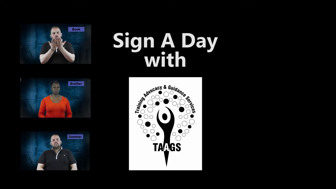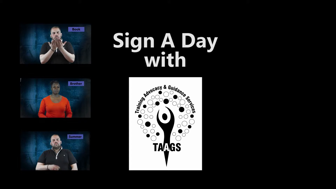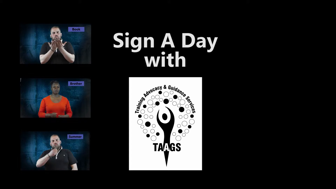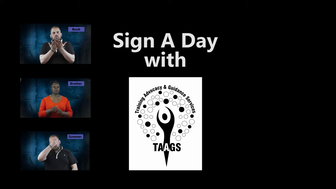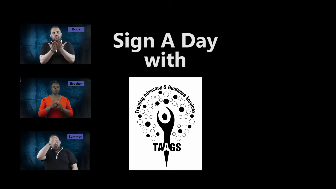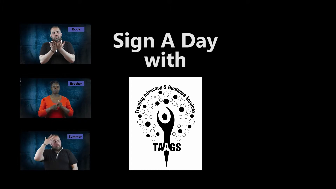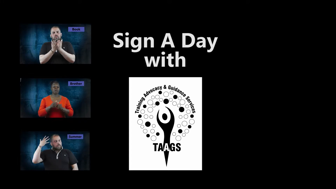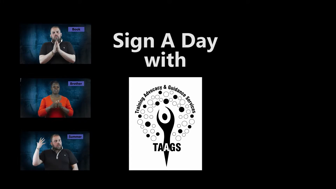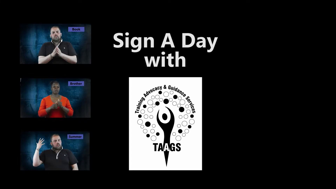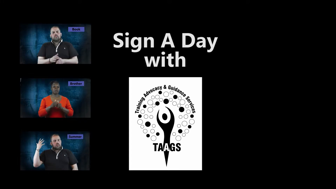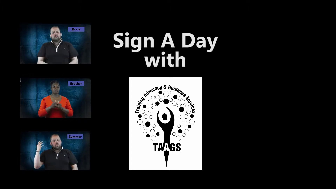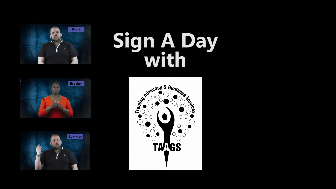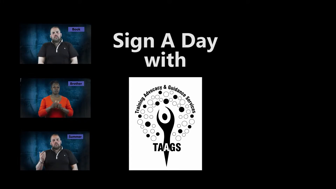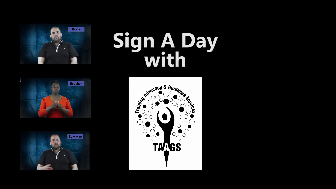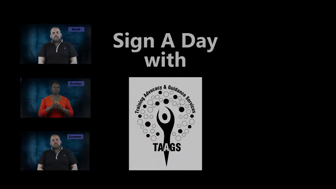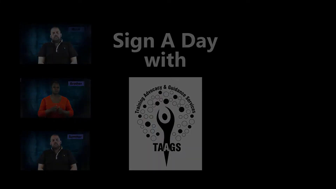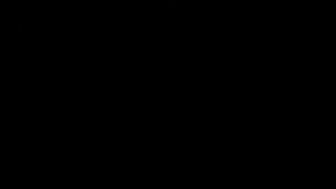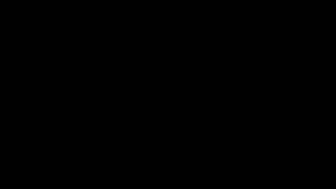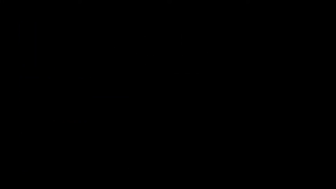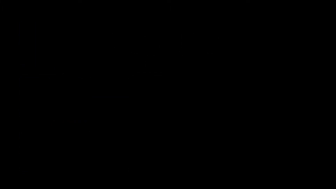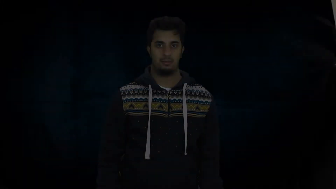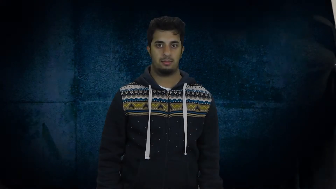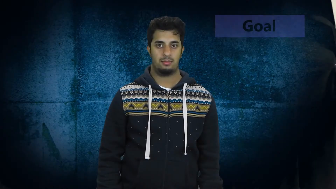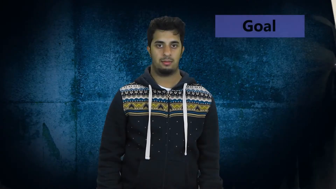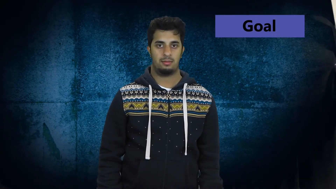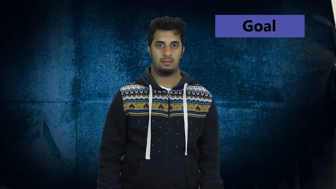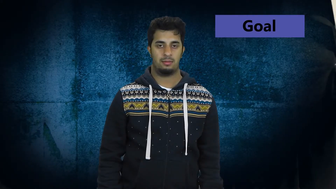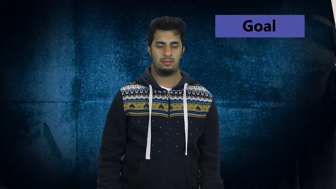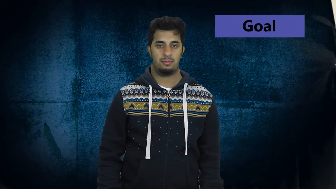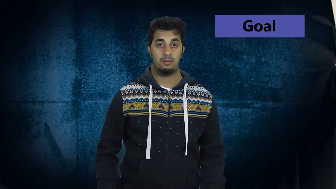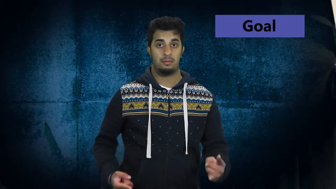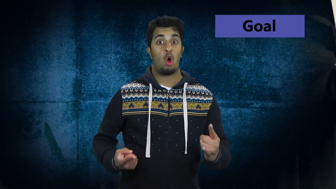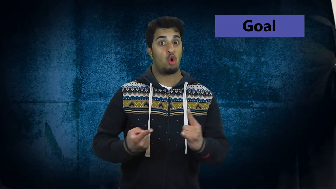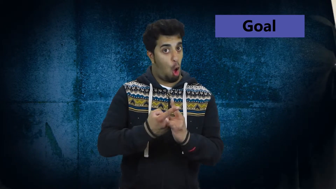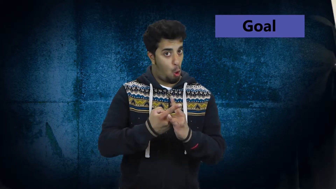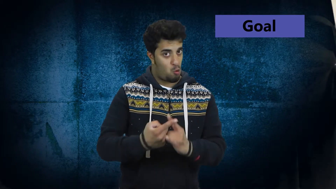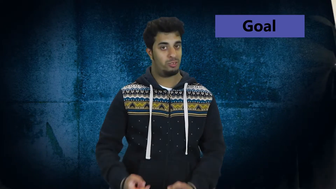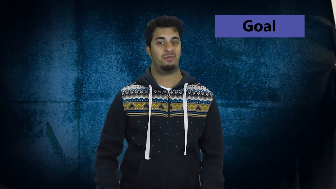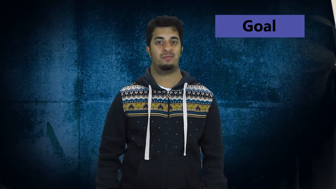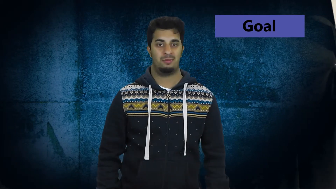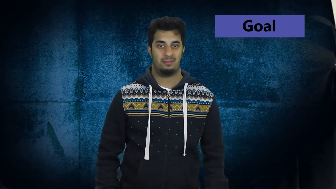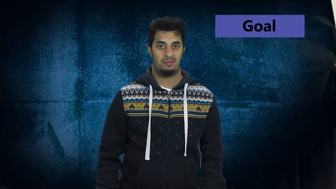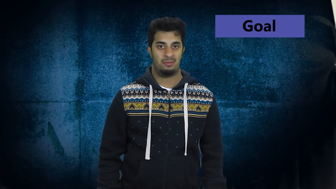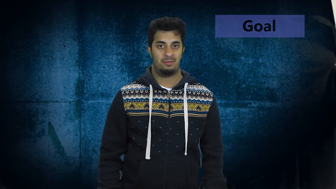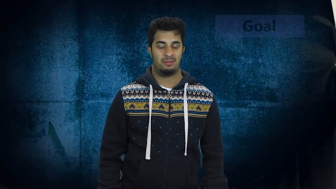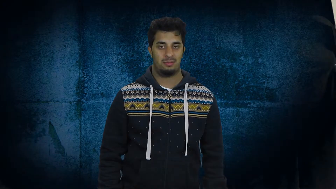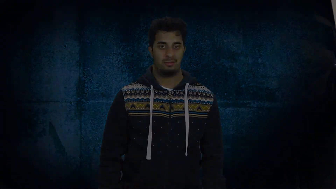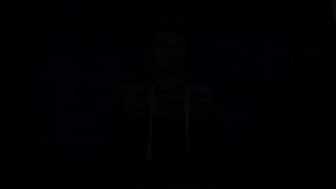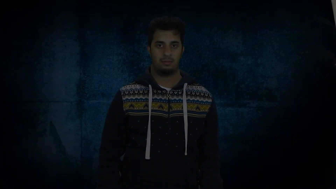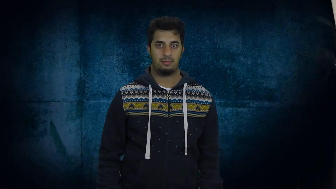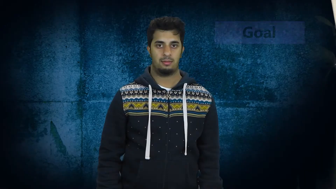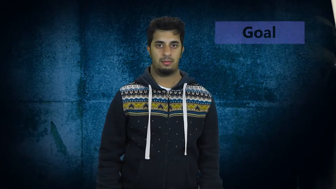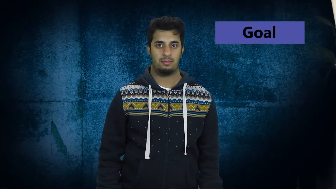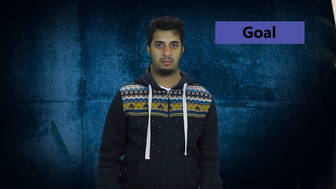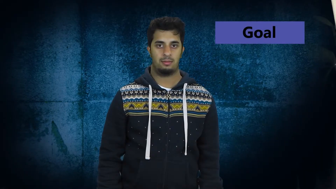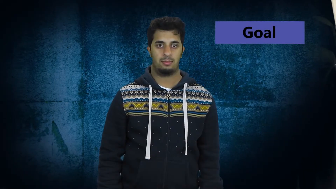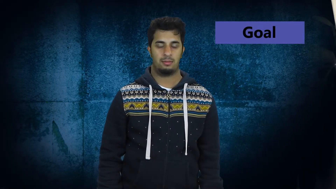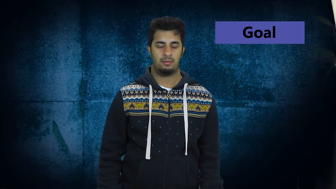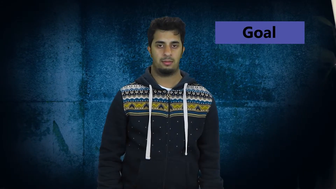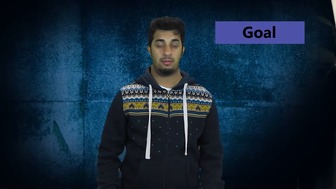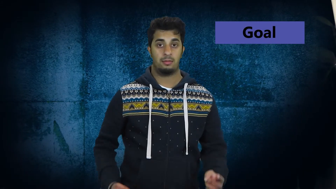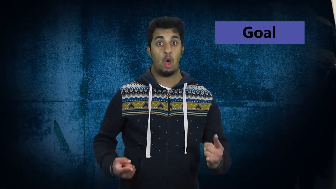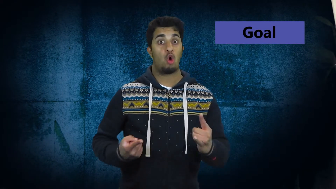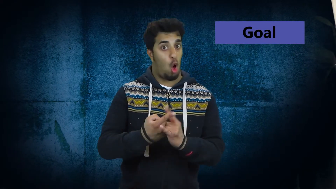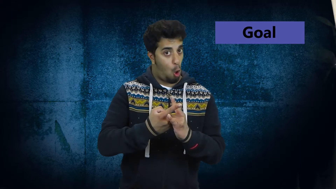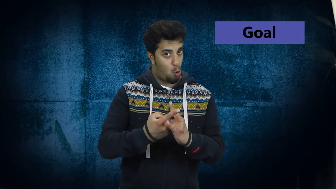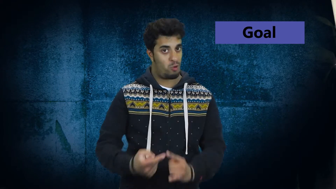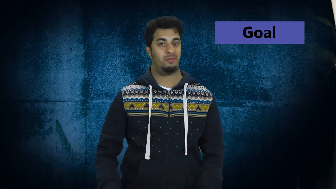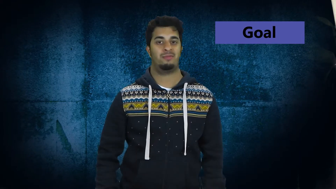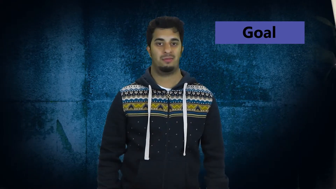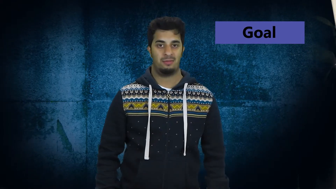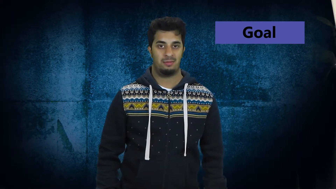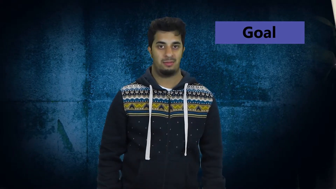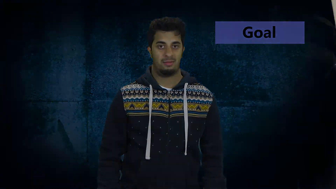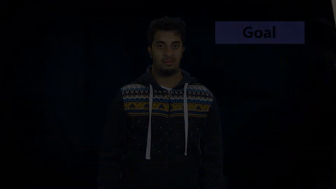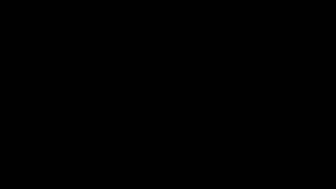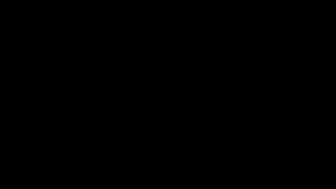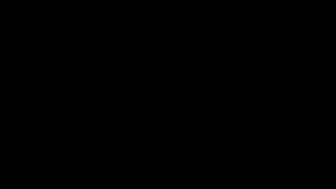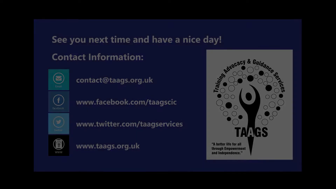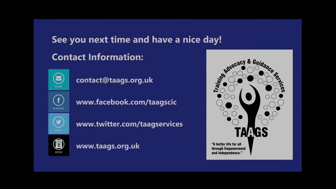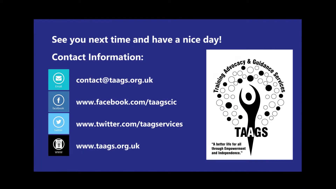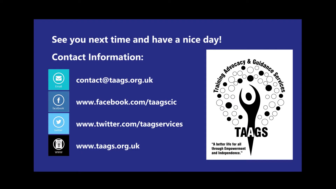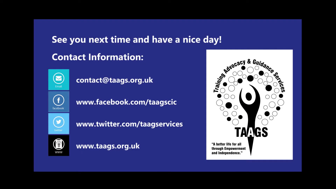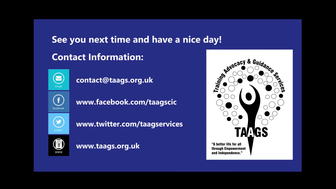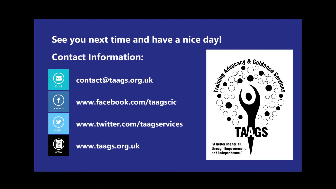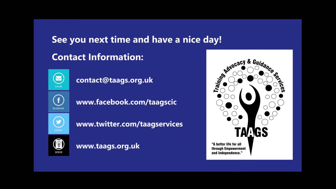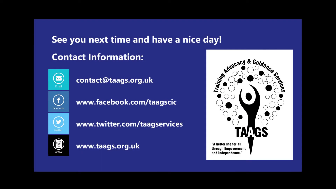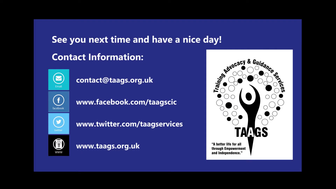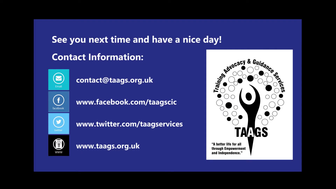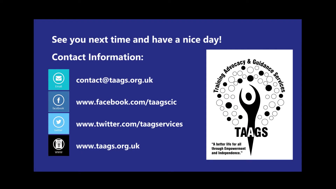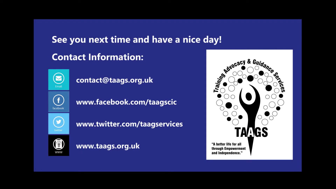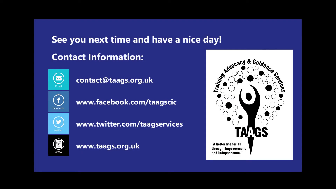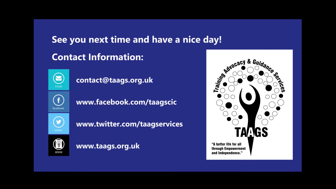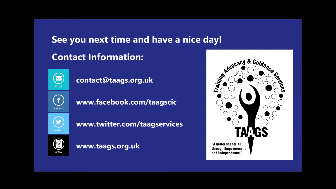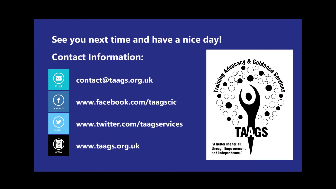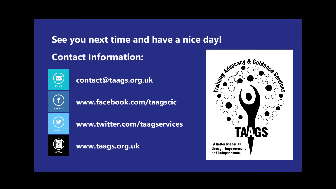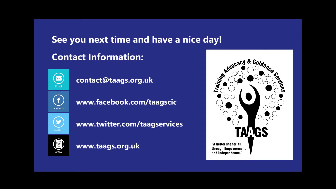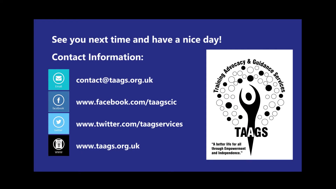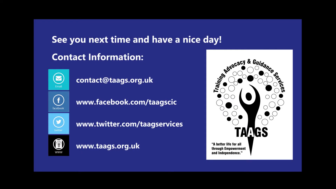Goal